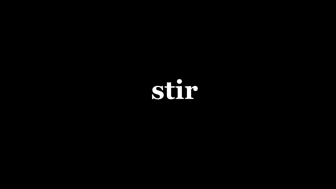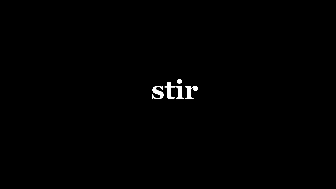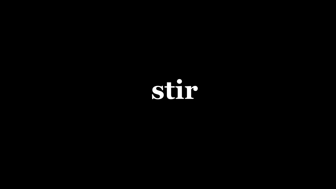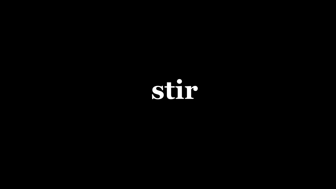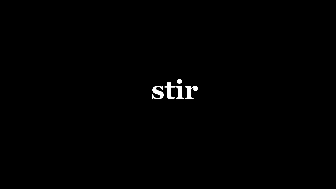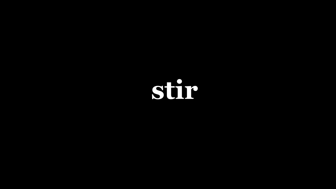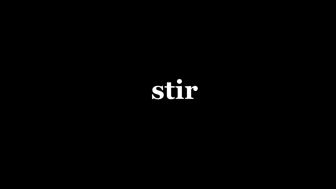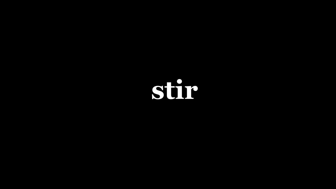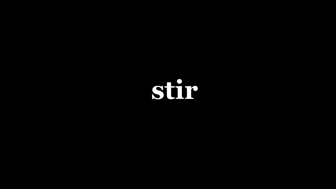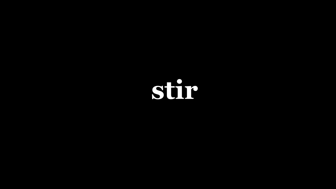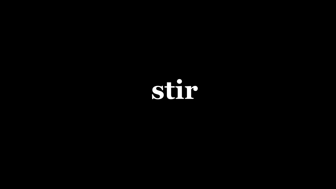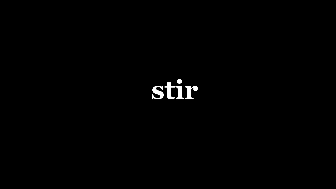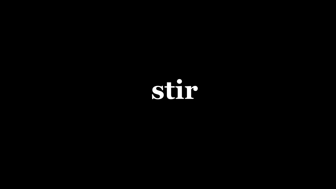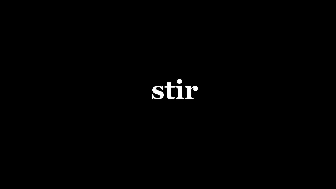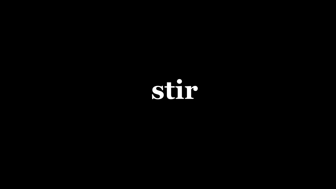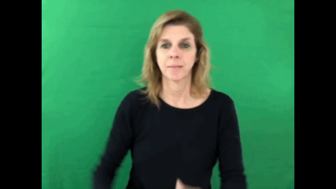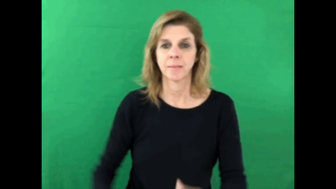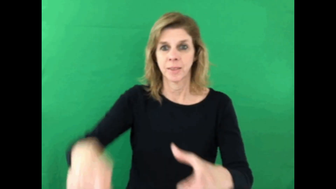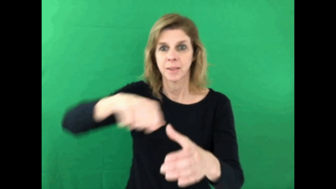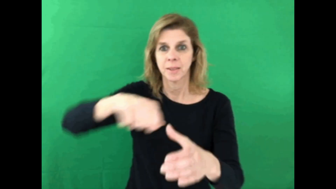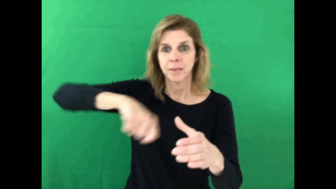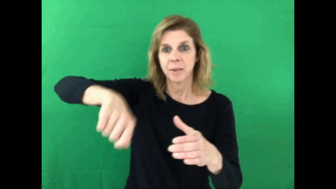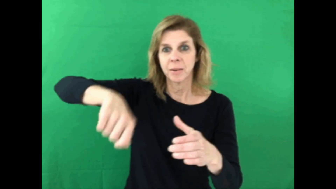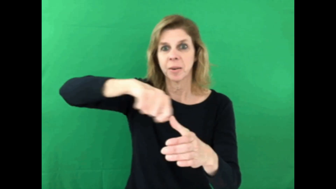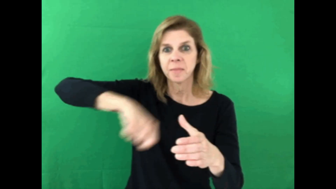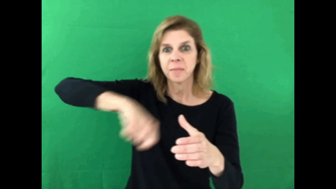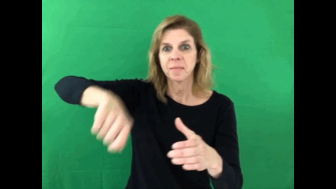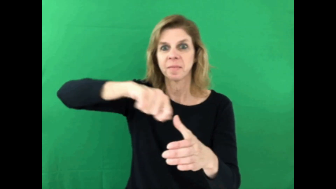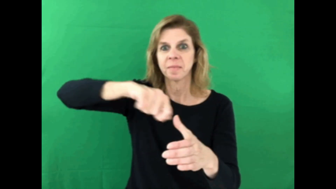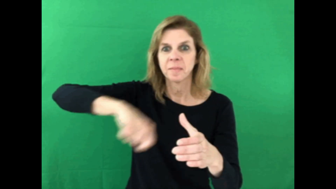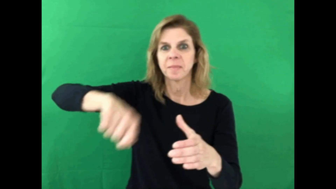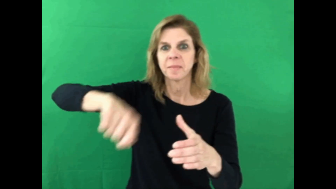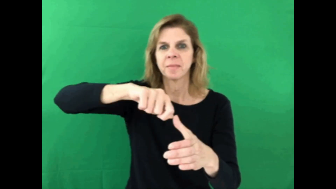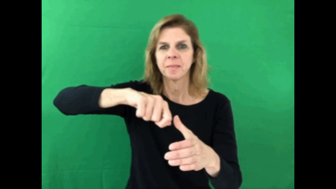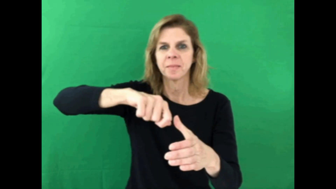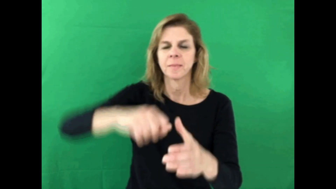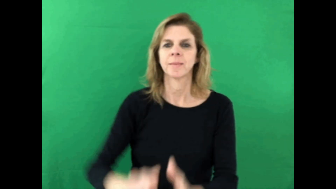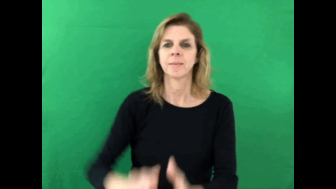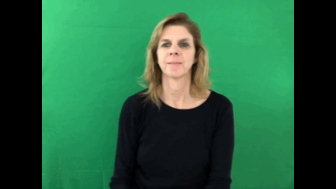Stir